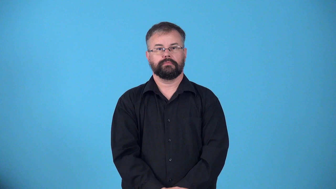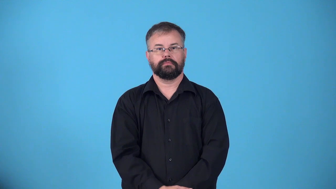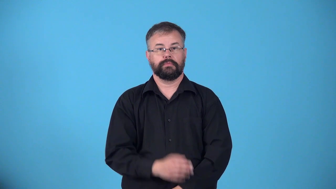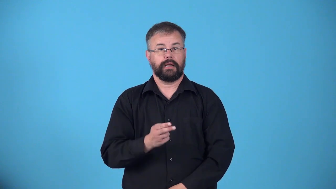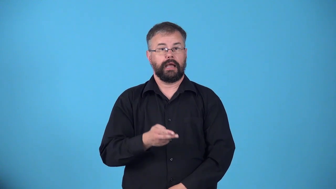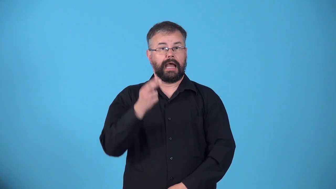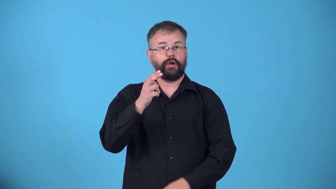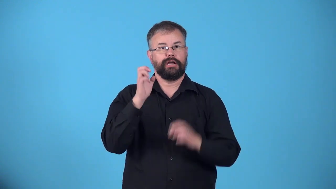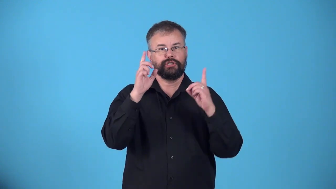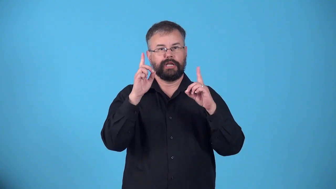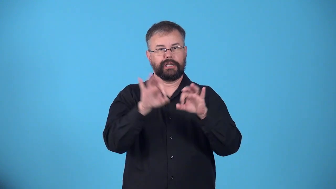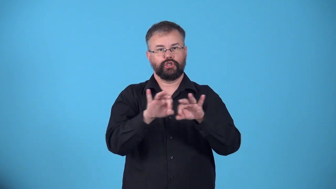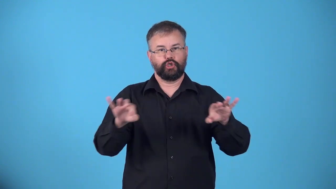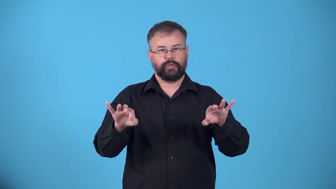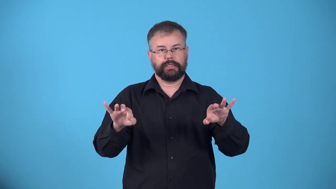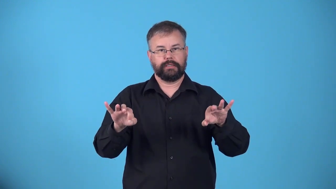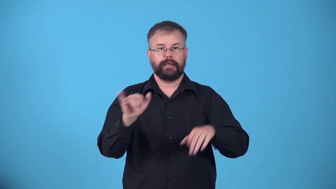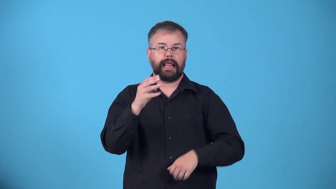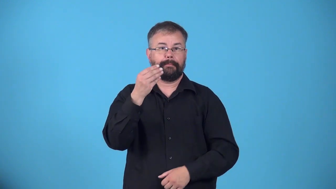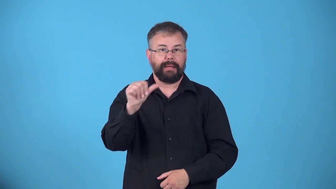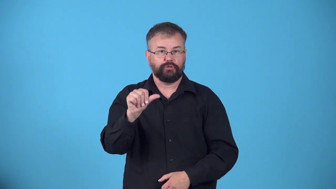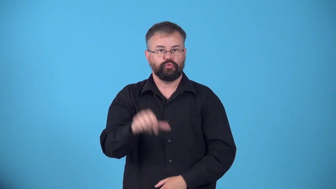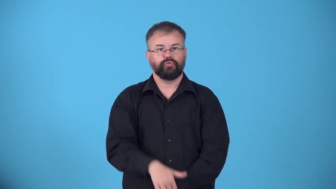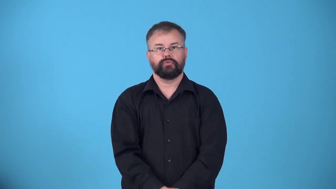lettered